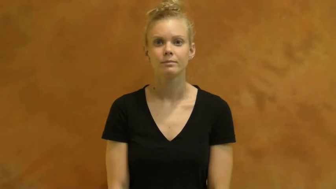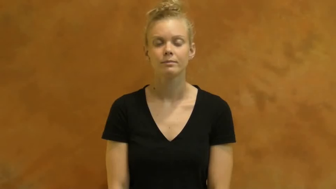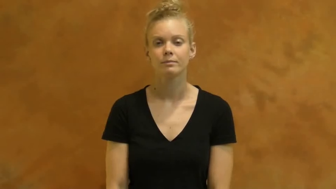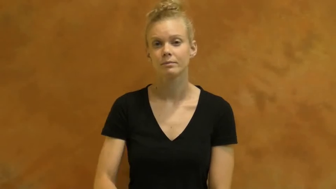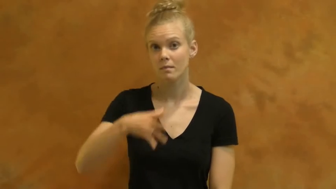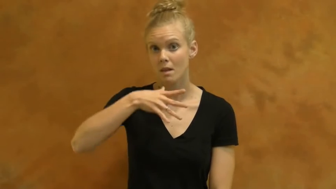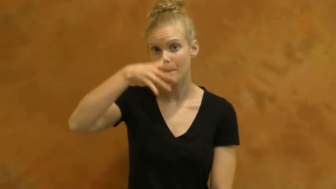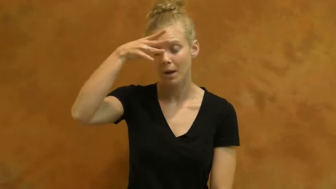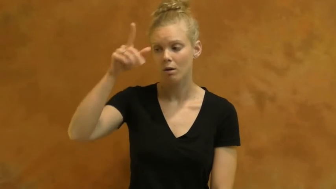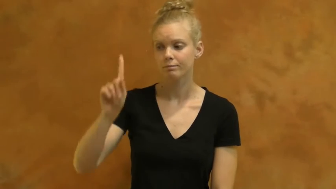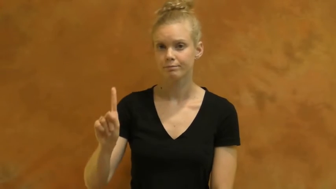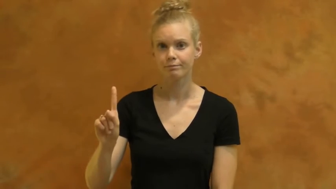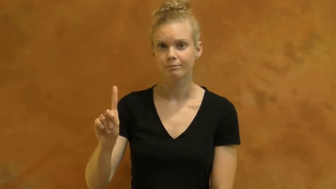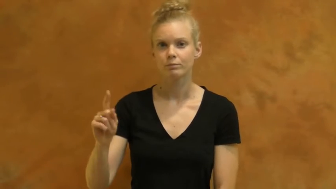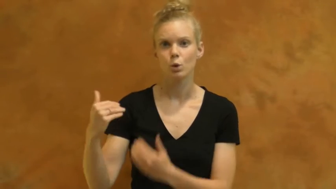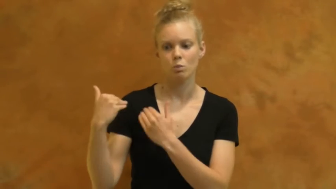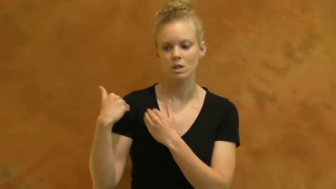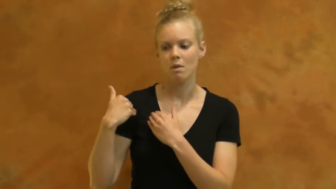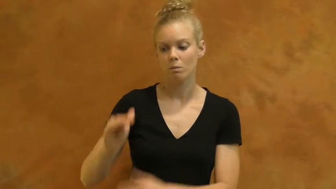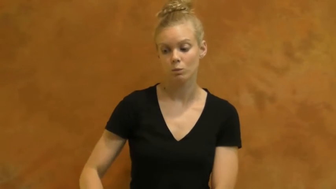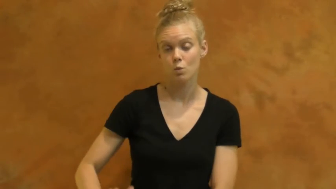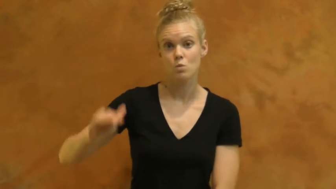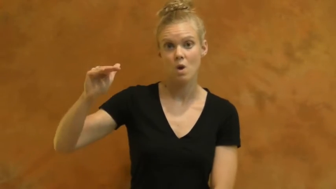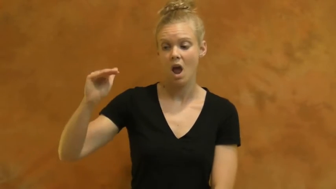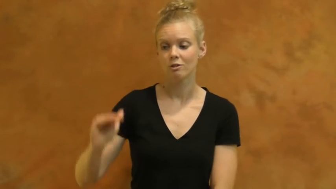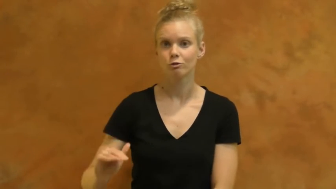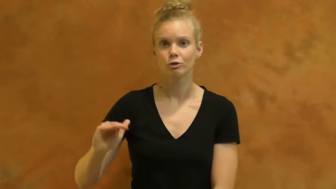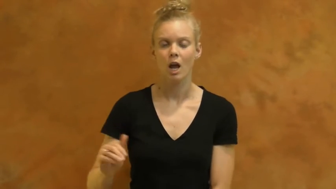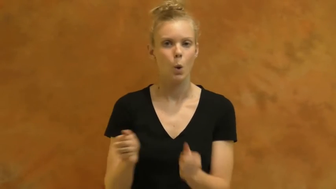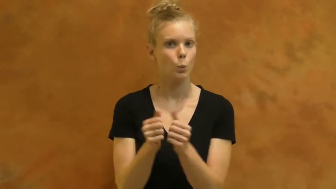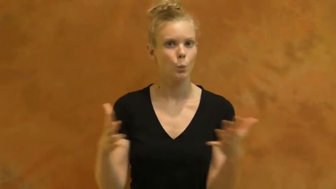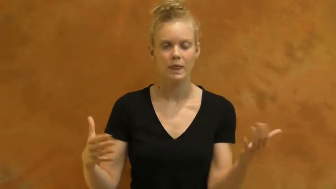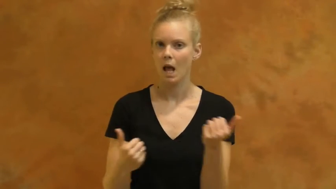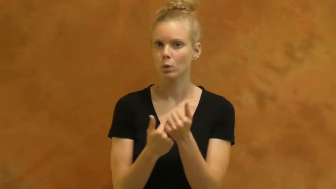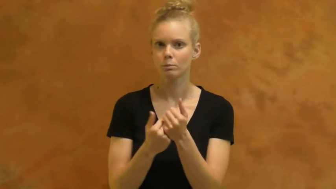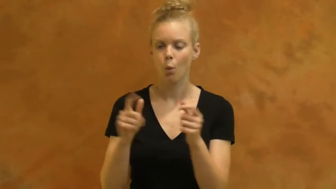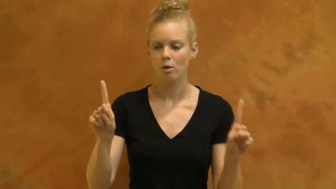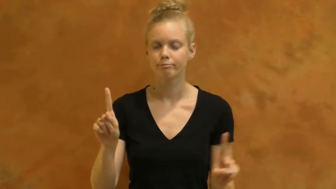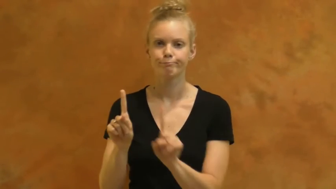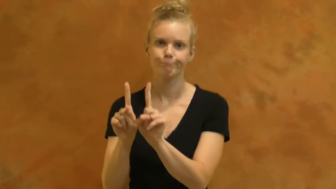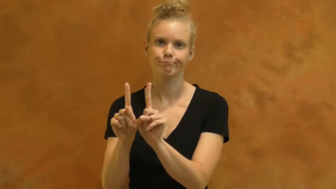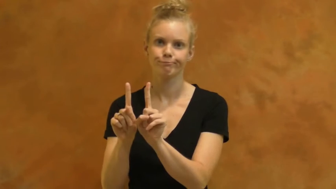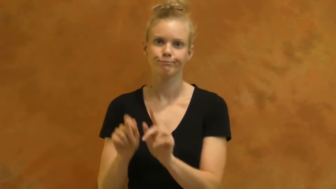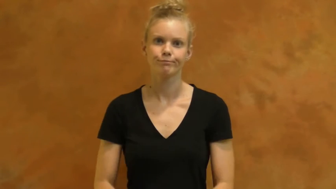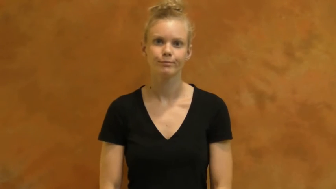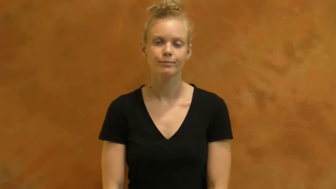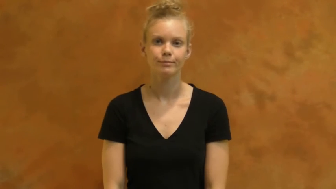single parent